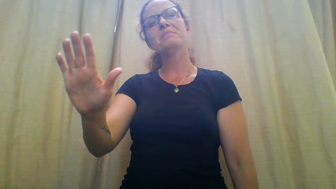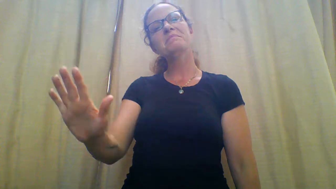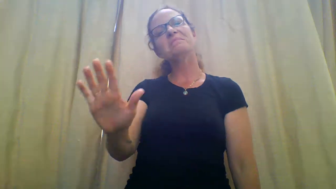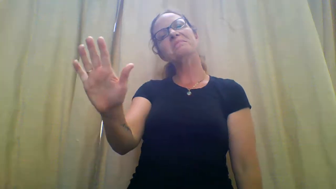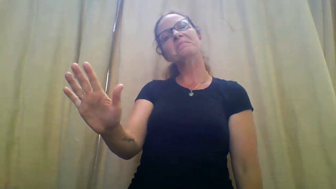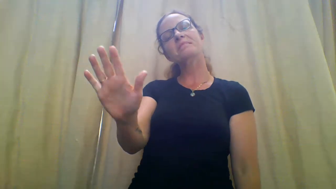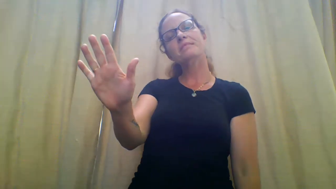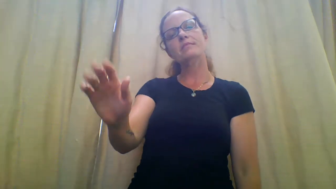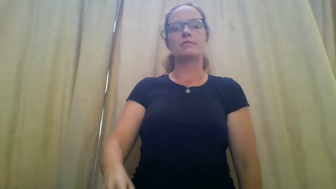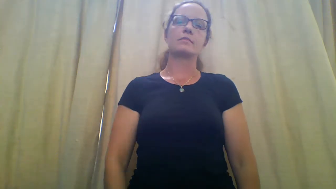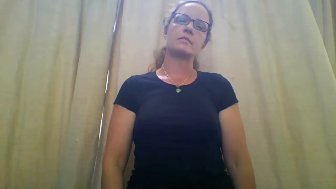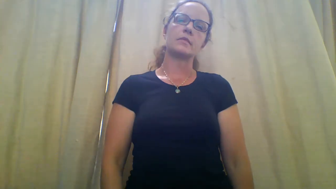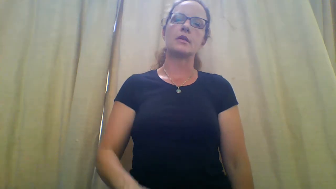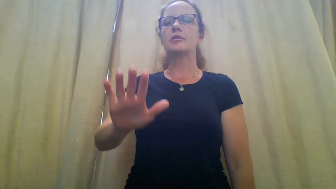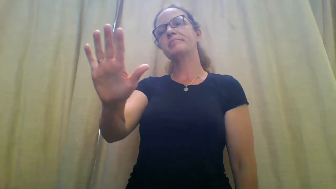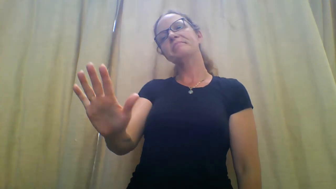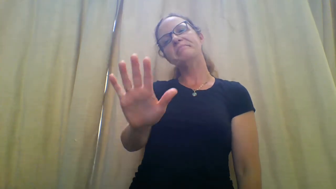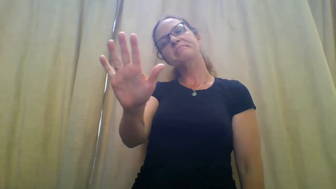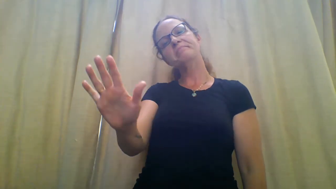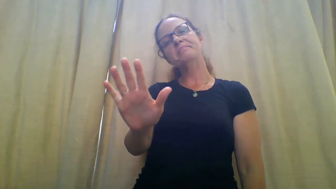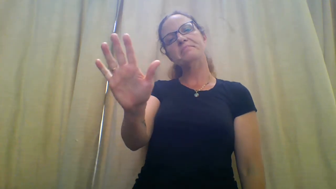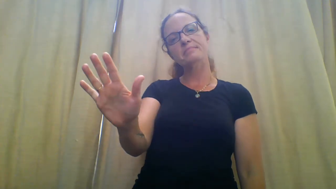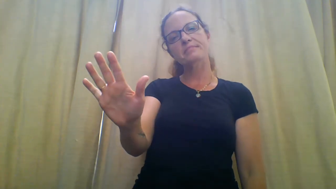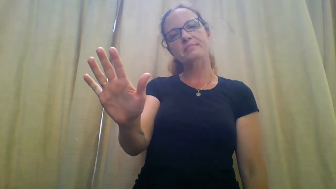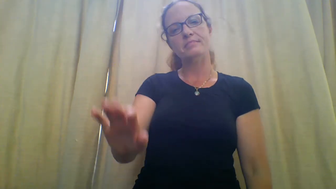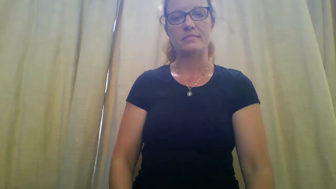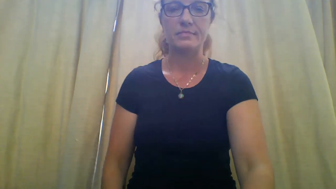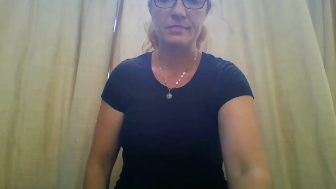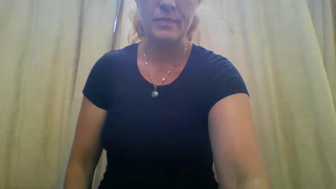Around, About